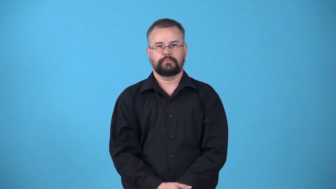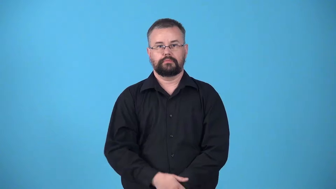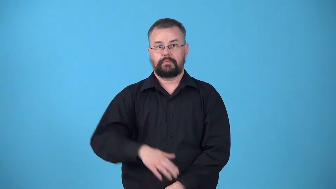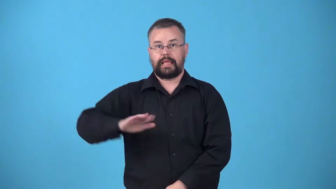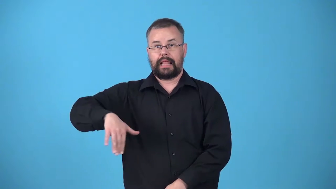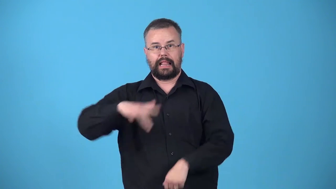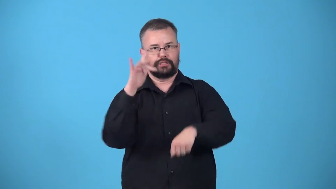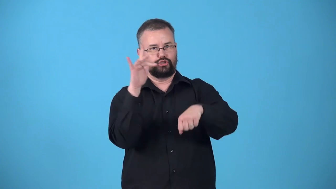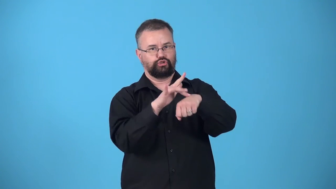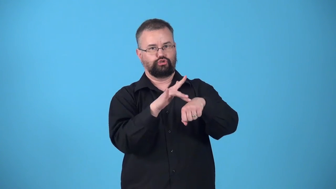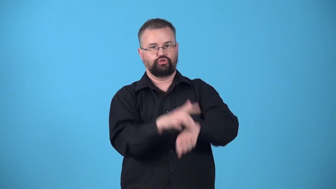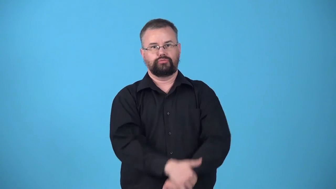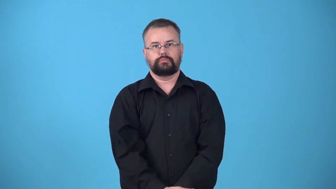untouched